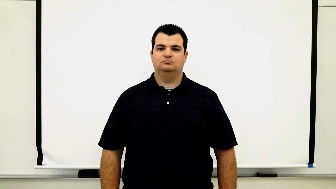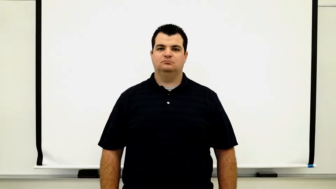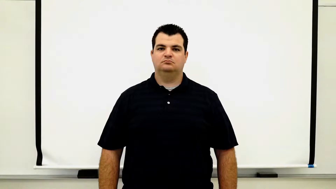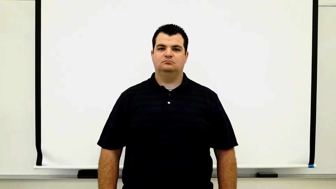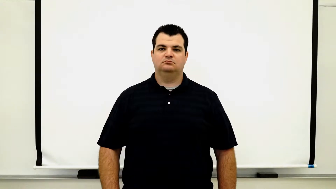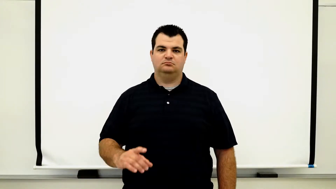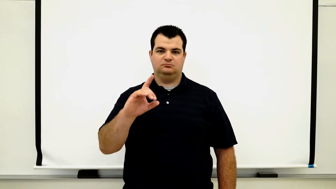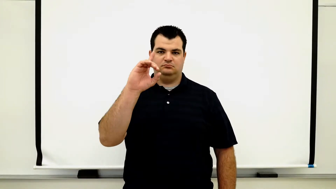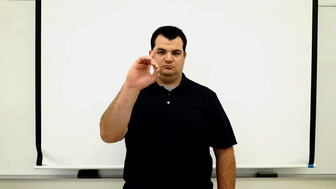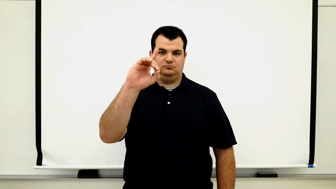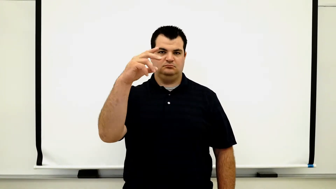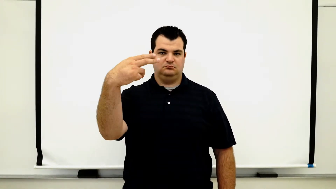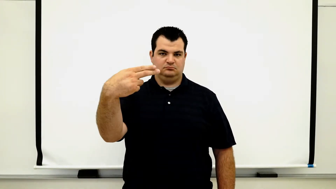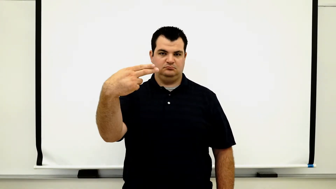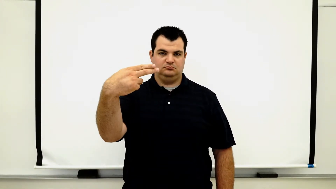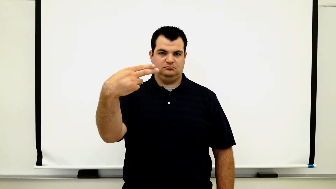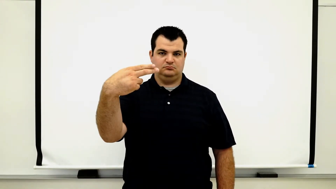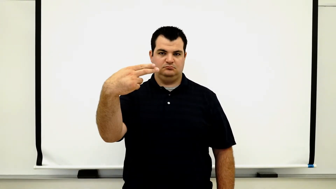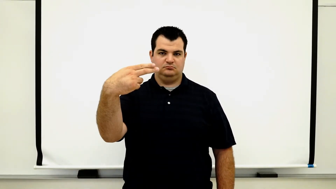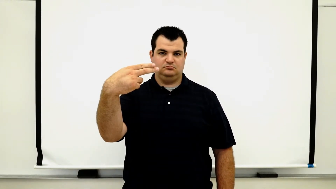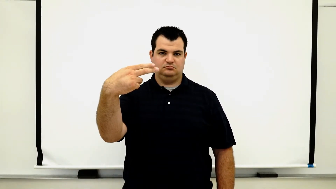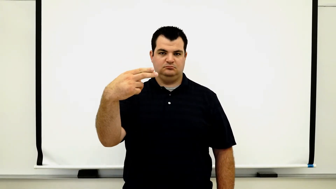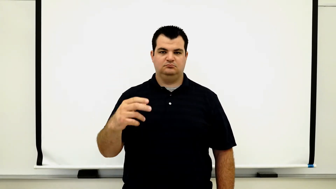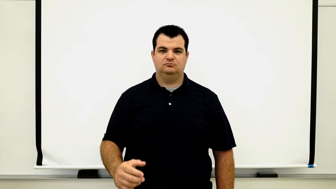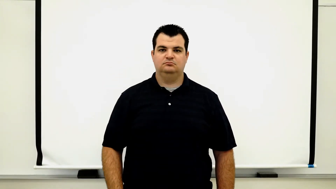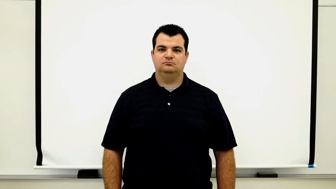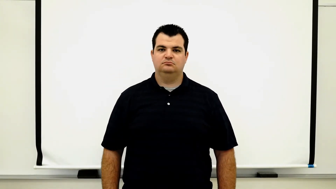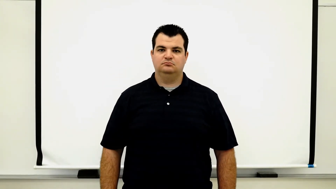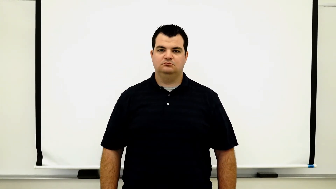Designated Hitter (DH)